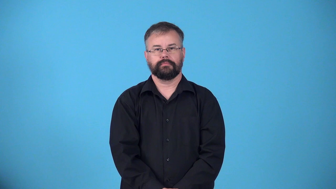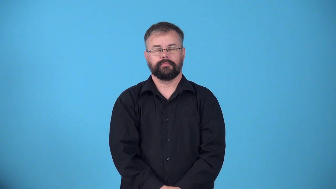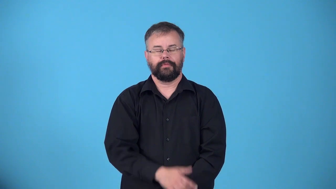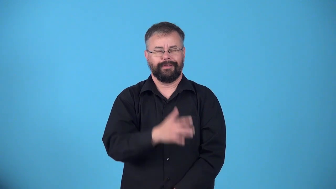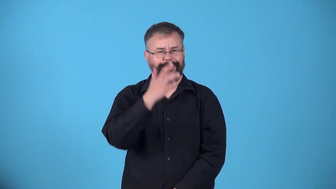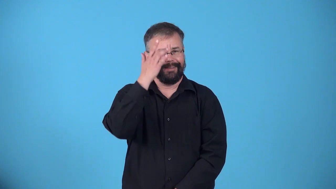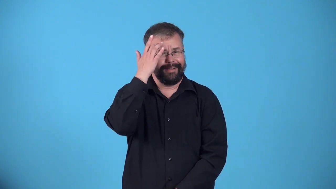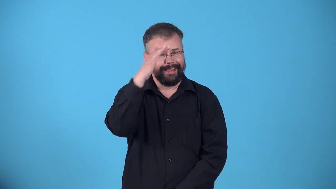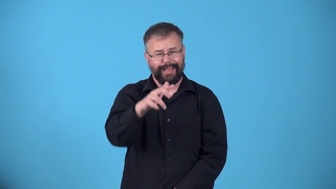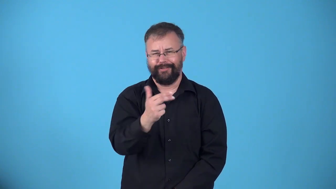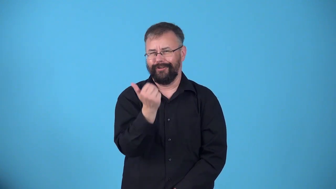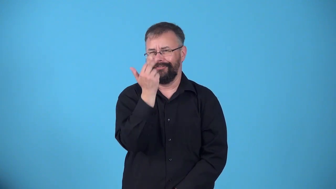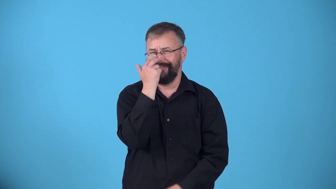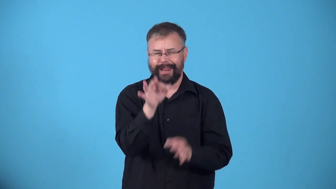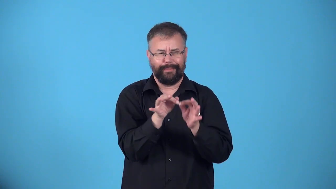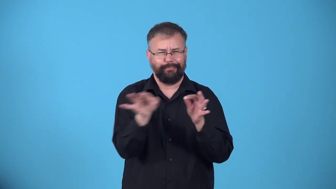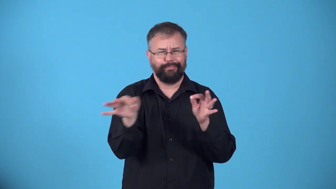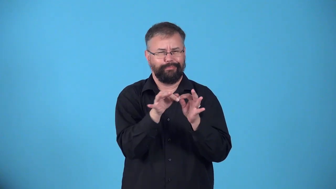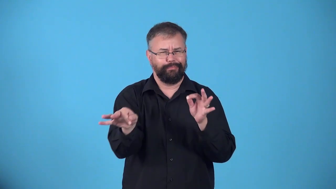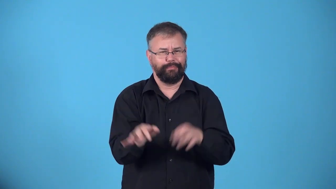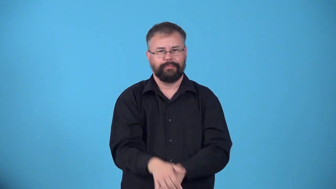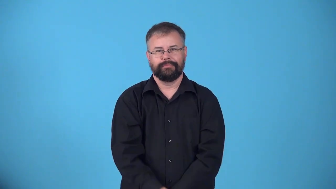funny line